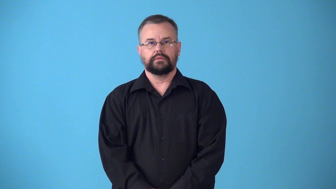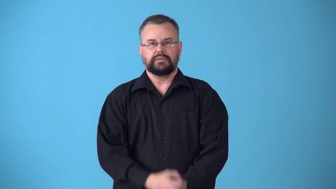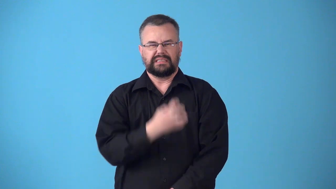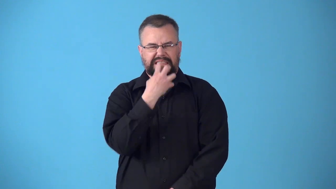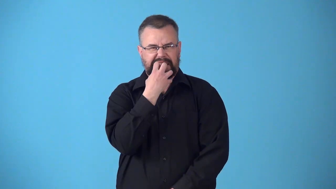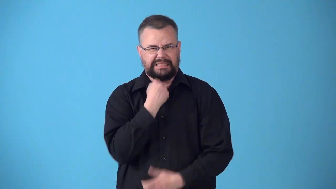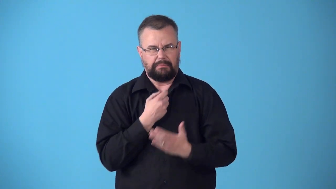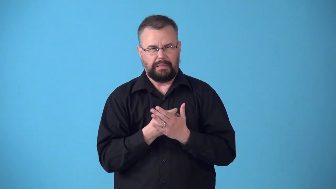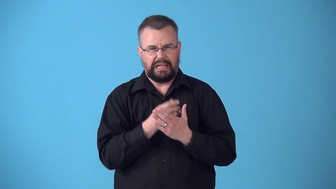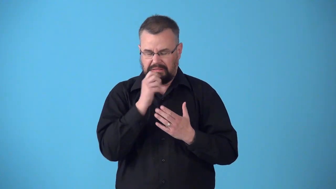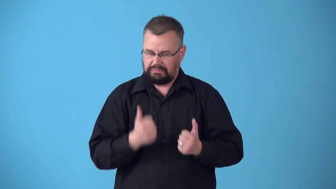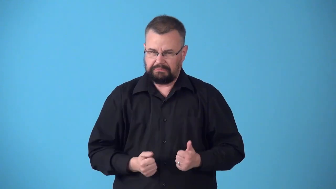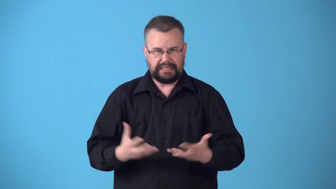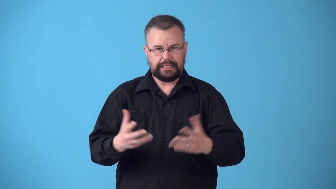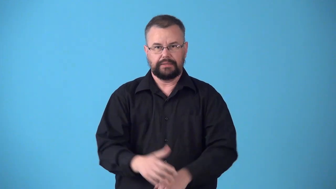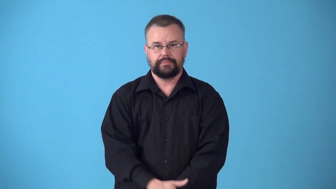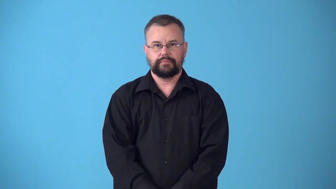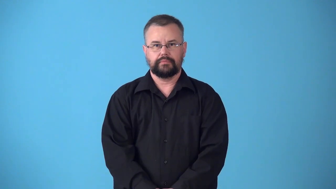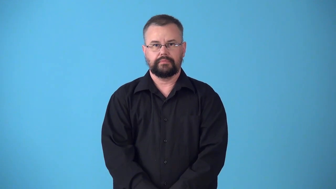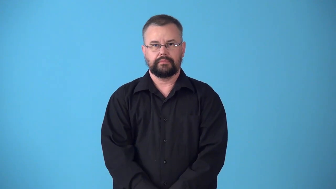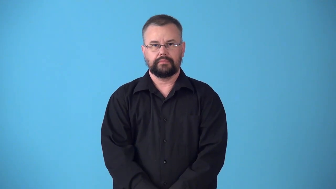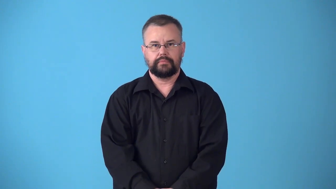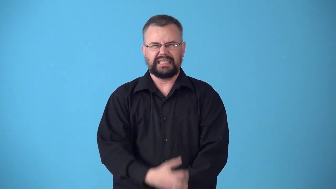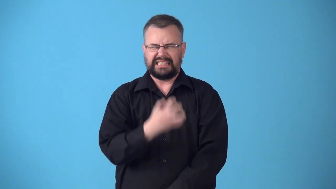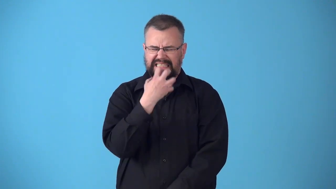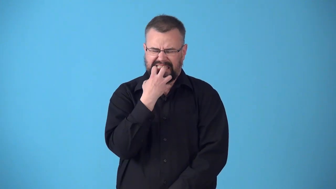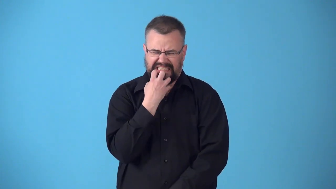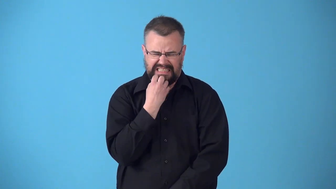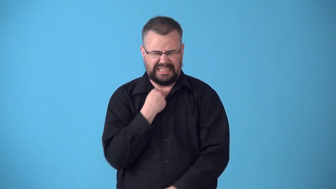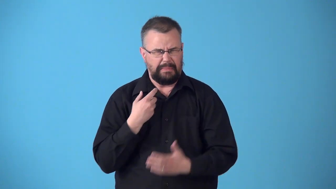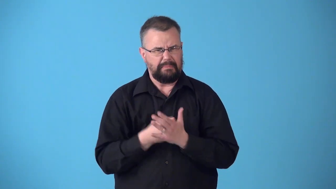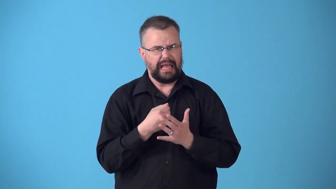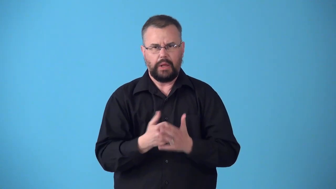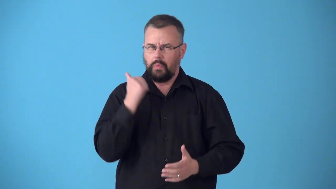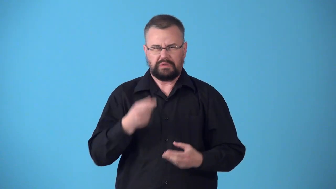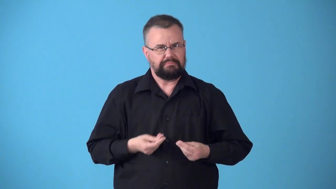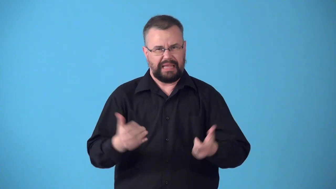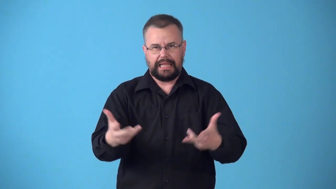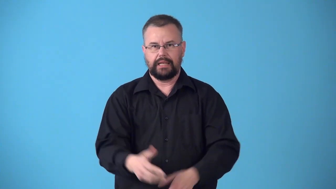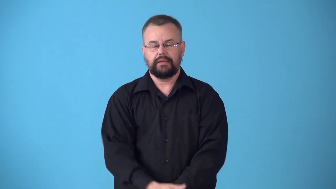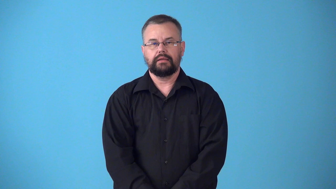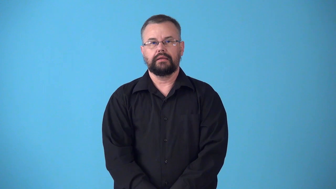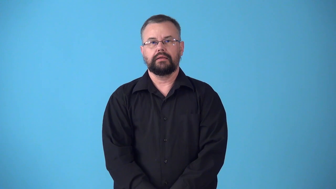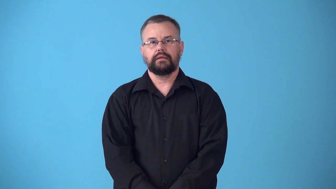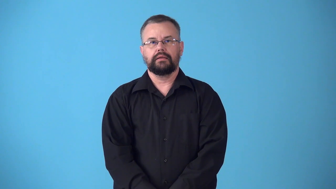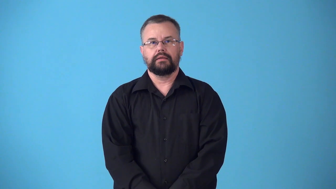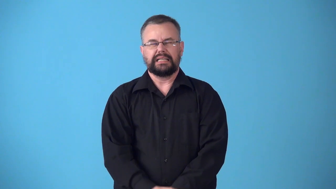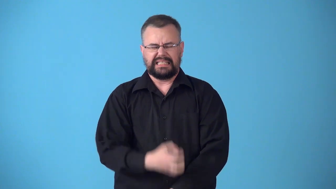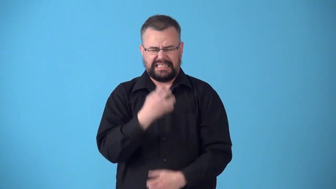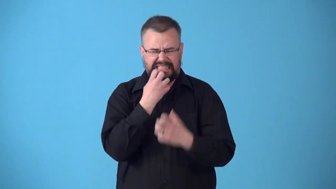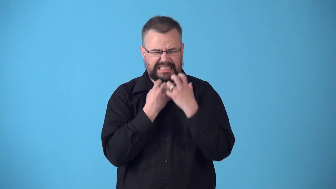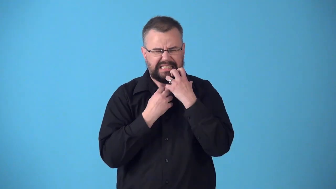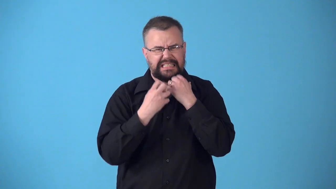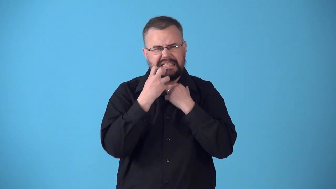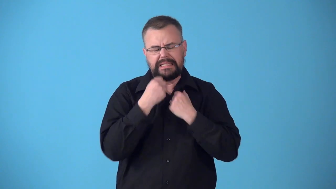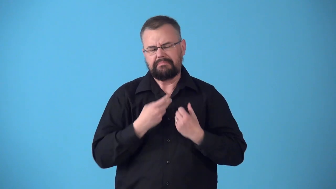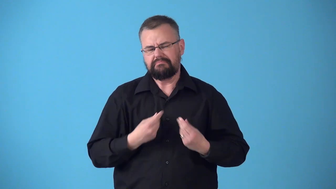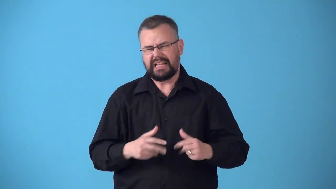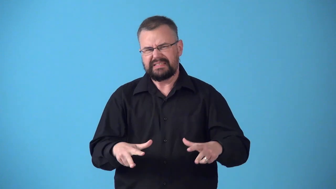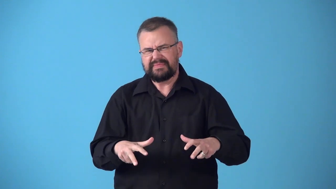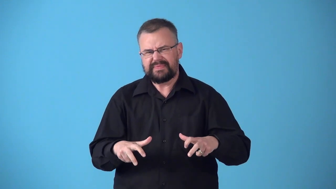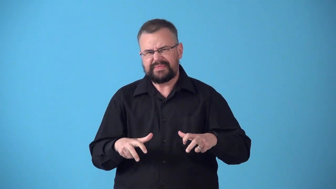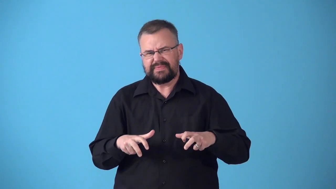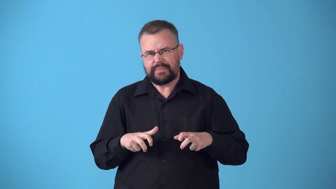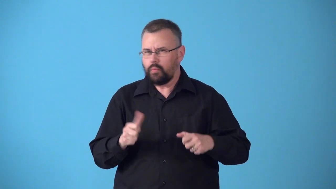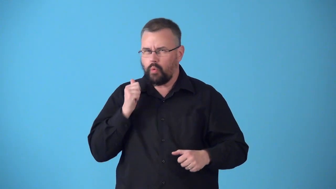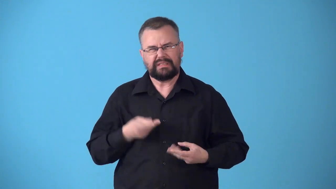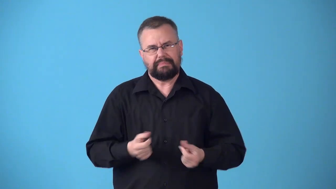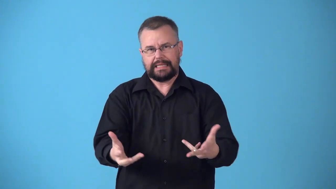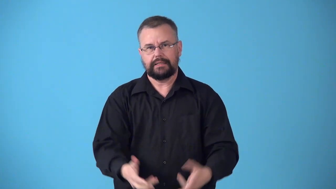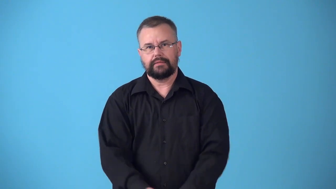stingy,stingier,stingiest